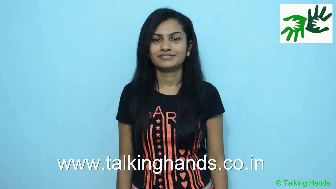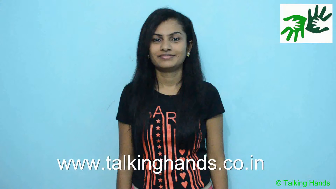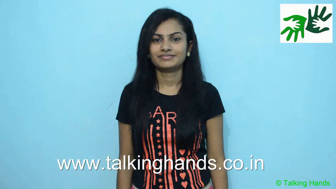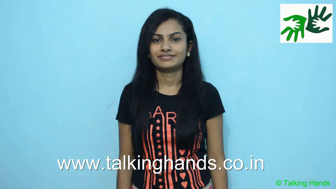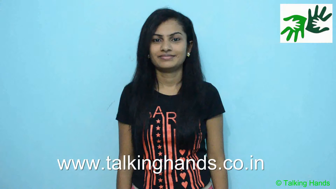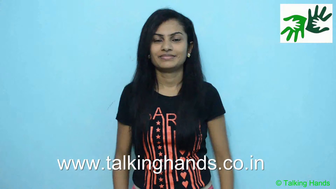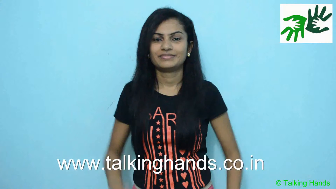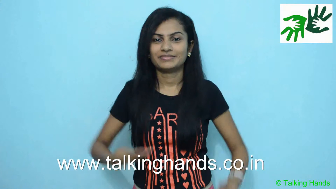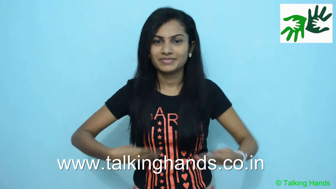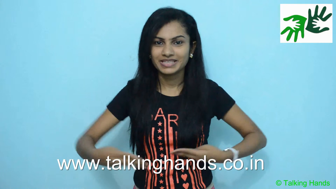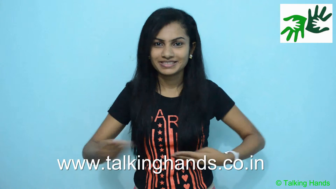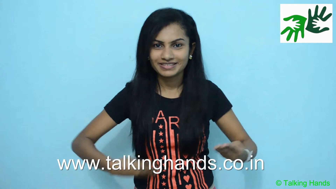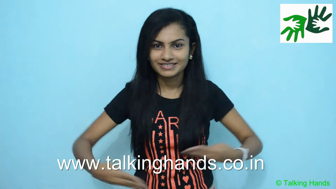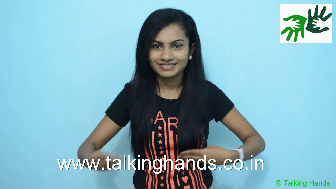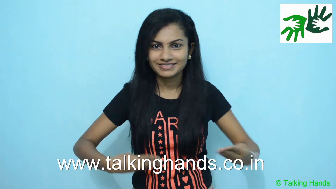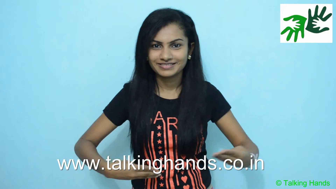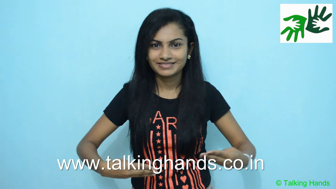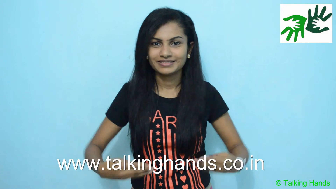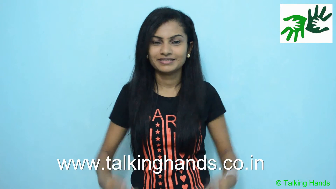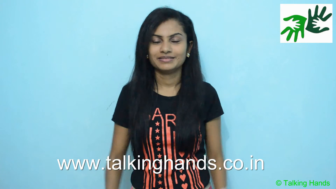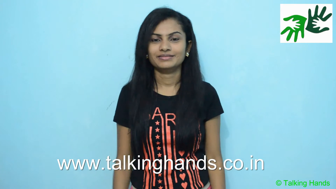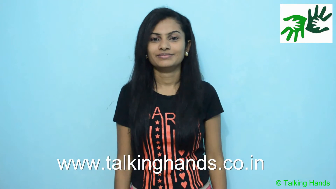Business